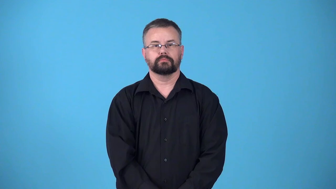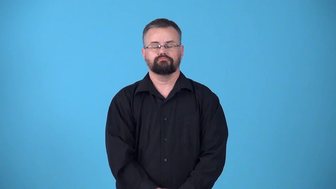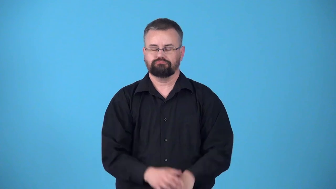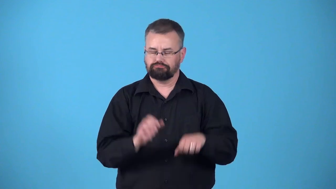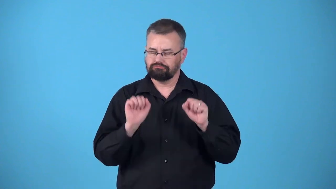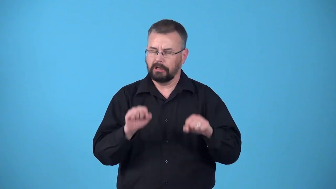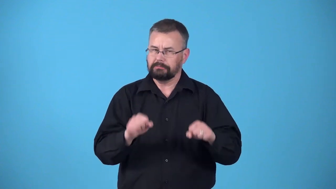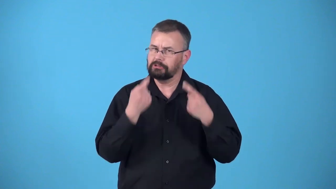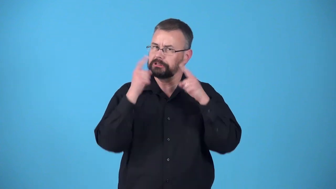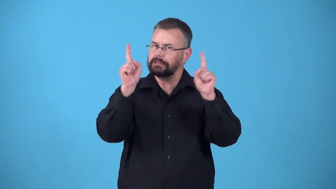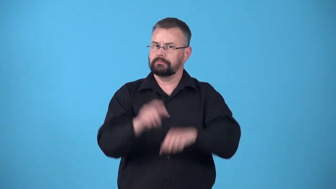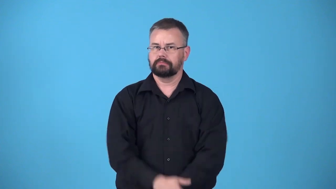fighting chance